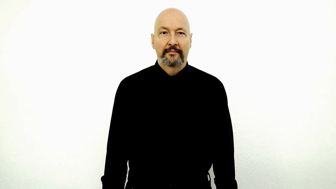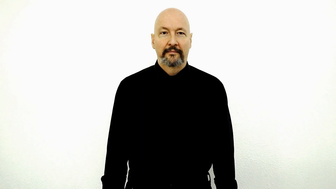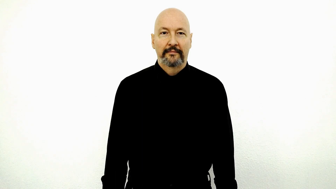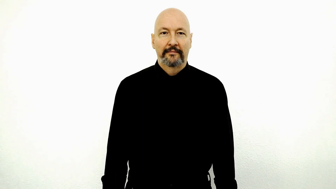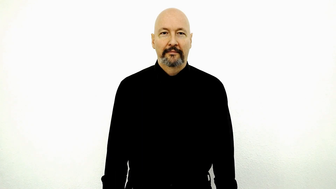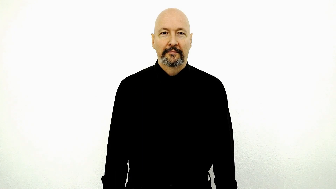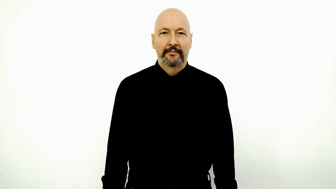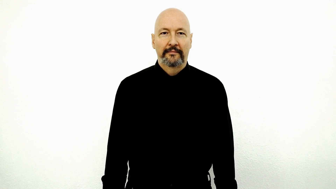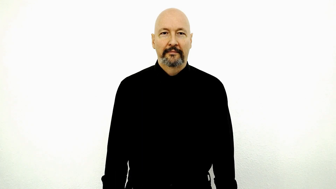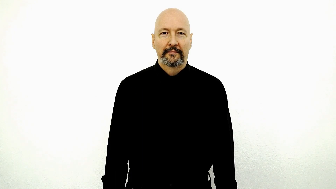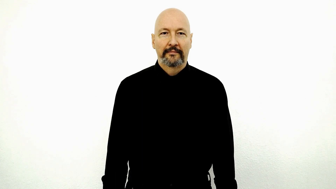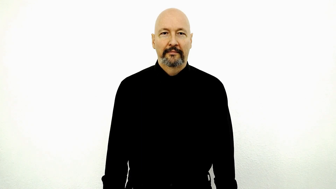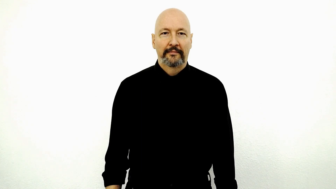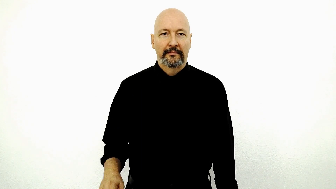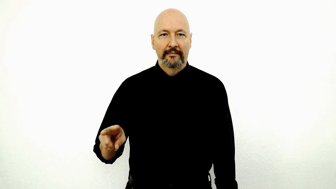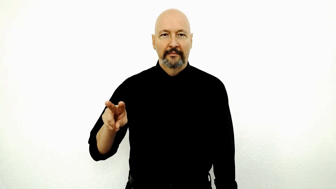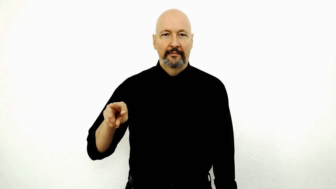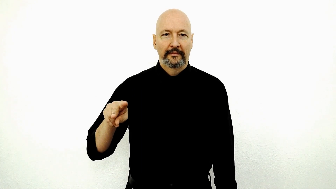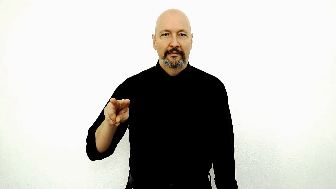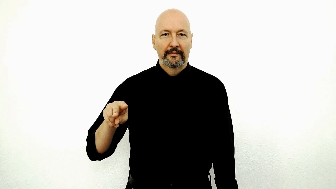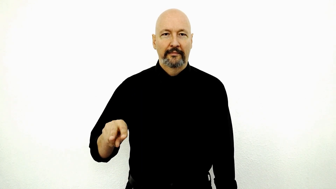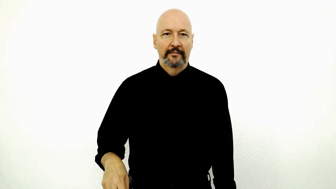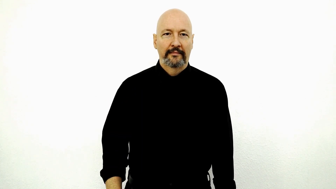DIGITAL-[fluttering-V]